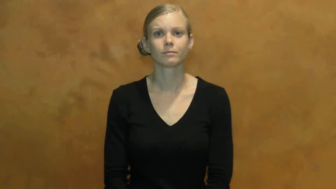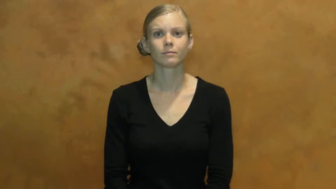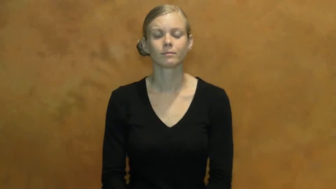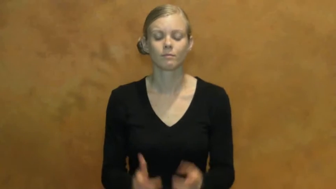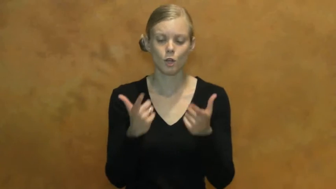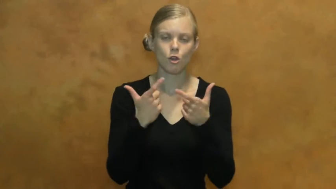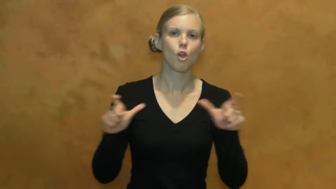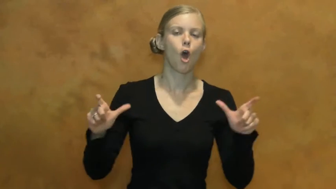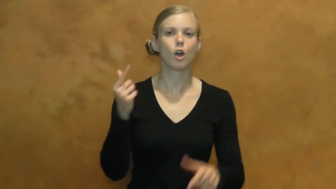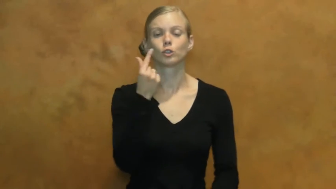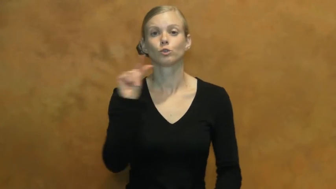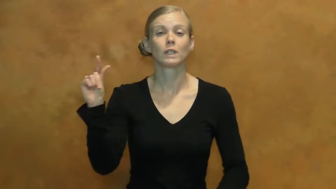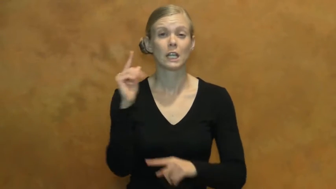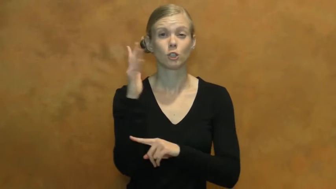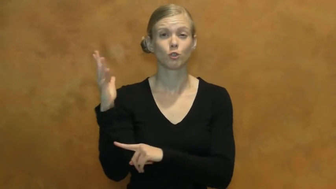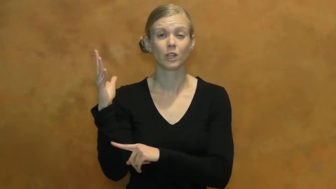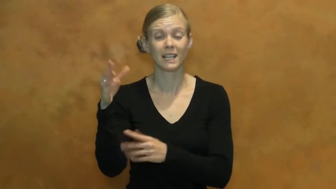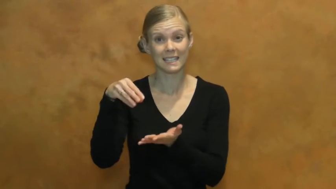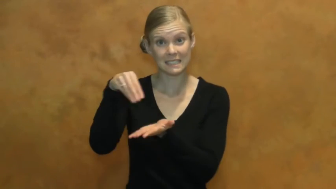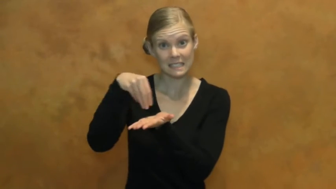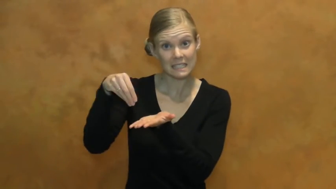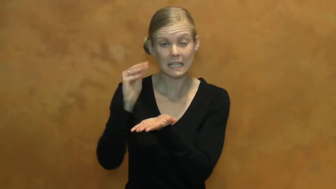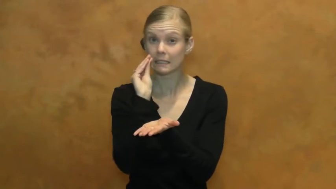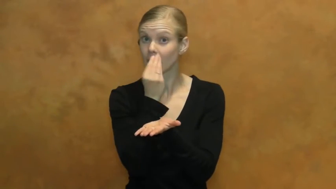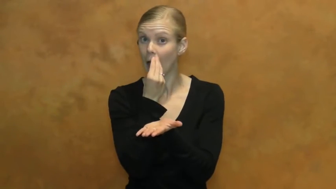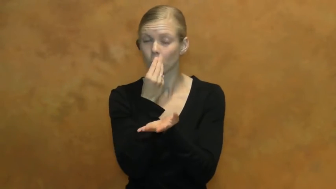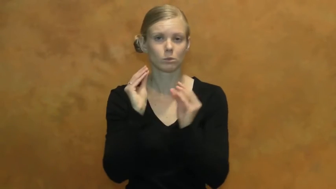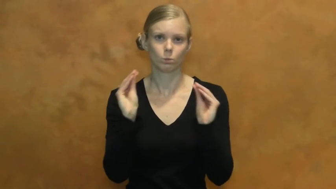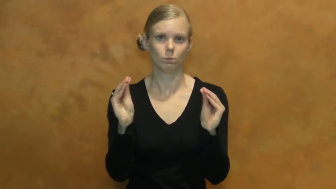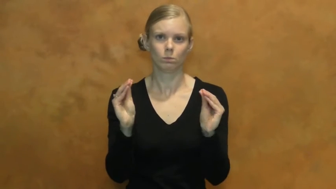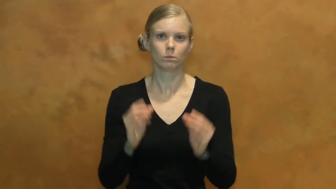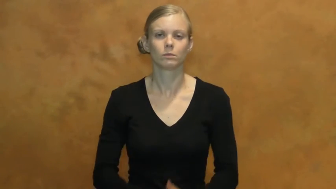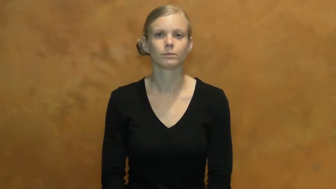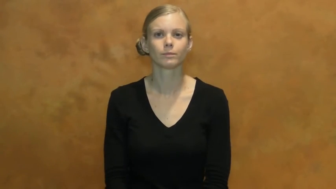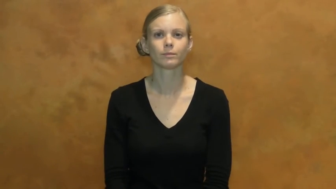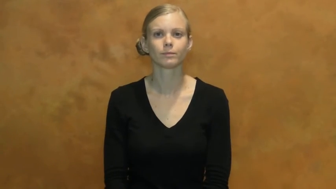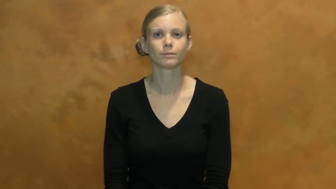fern